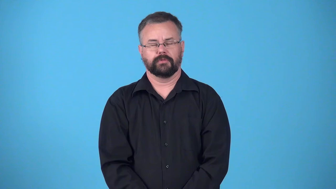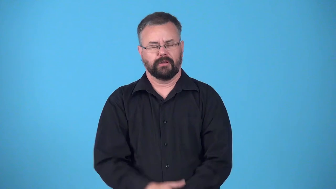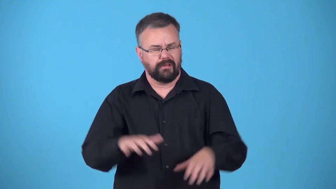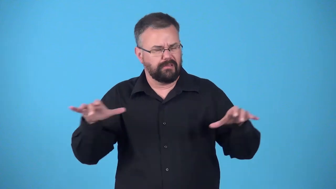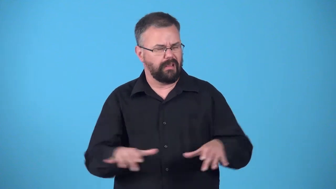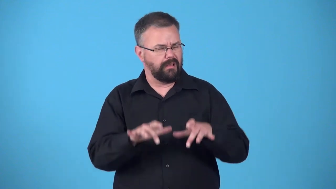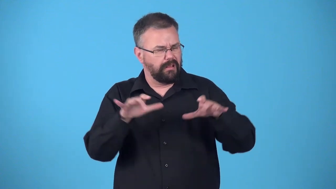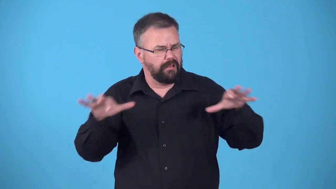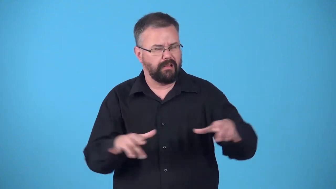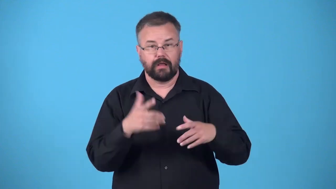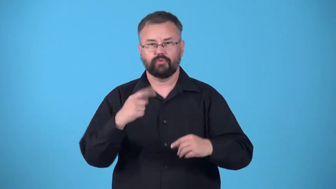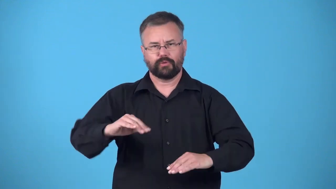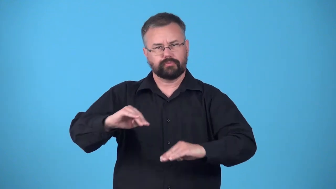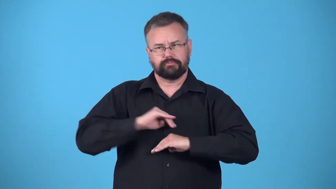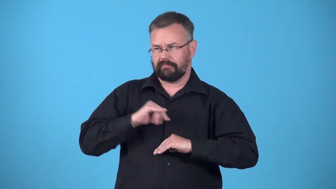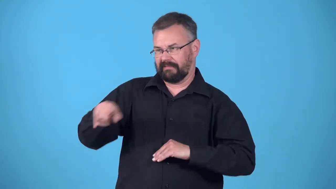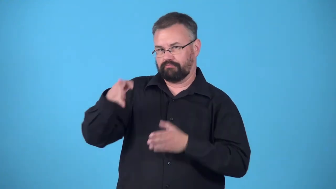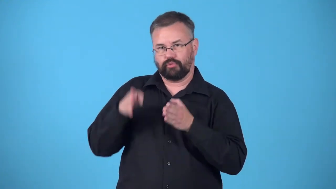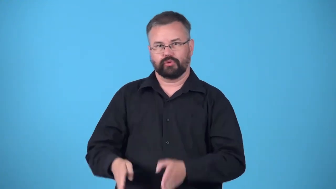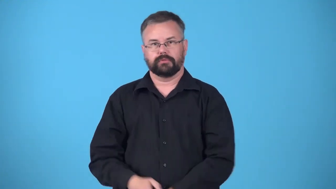bend over backwards